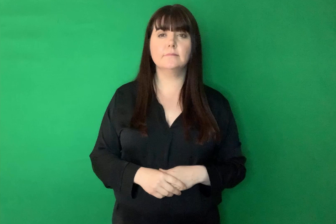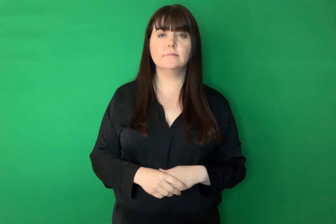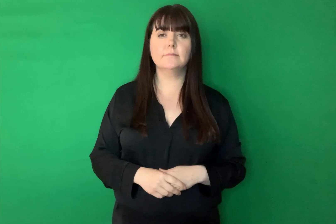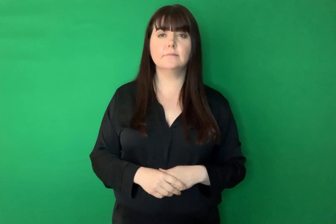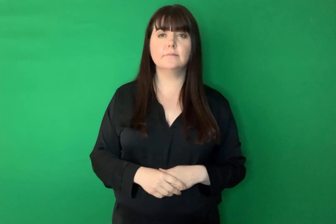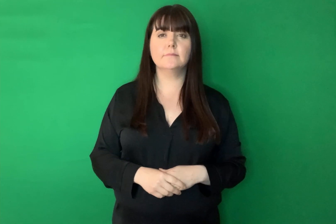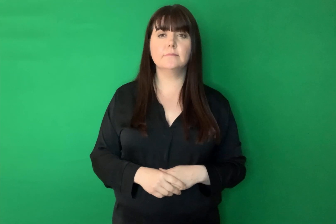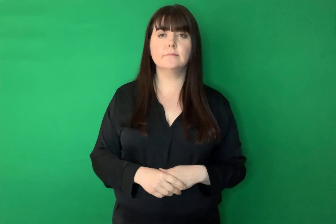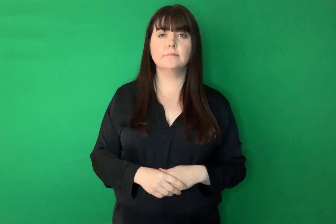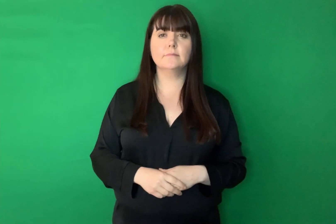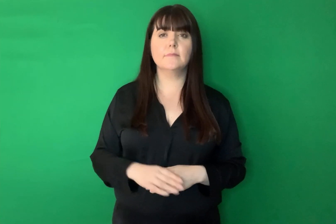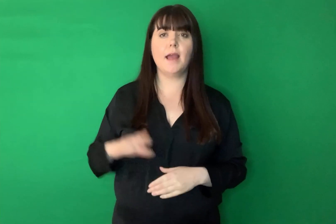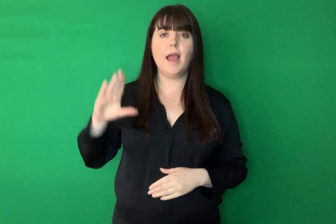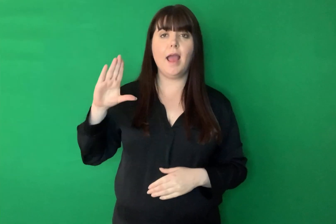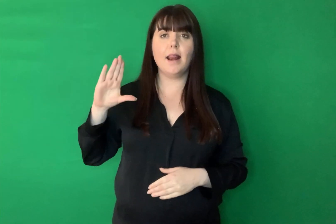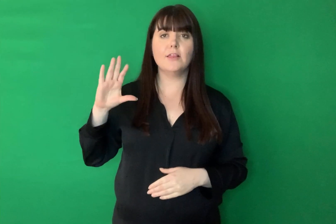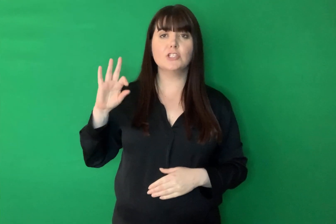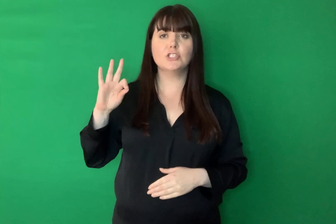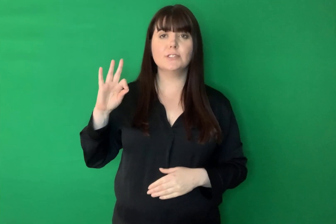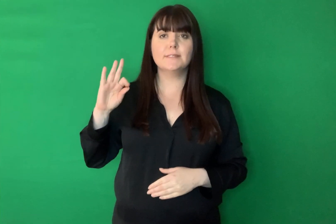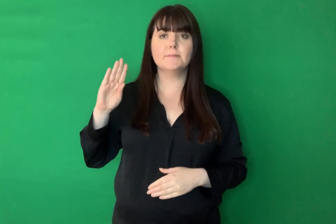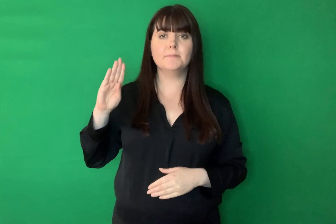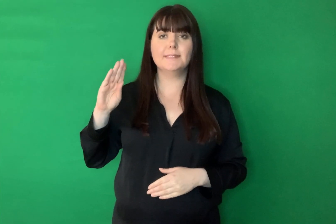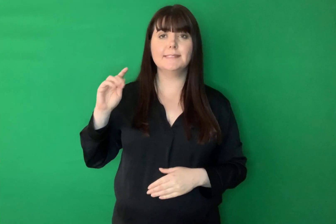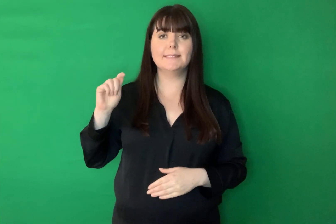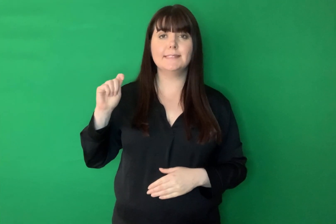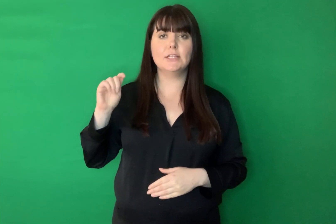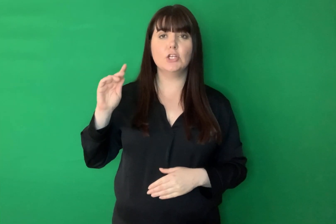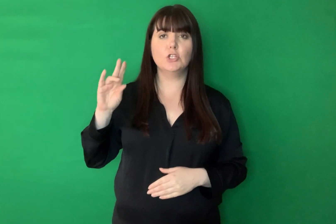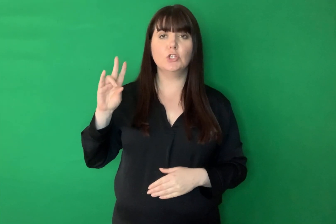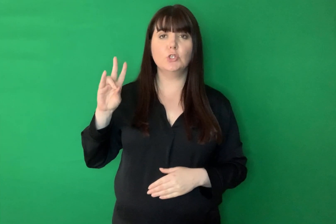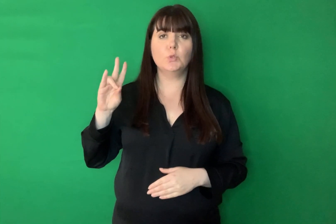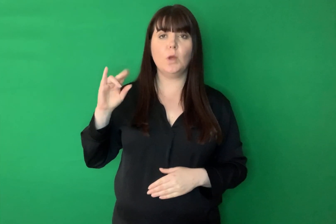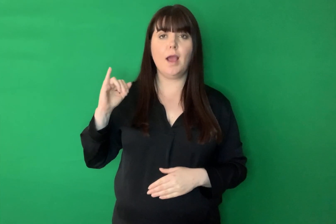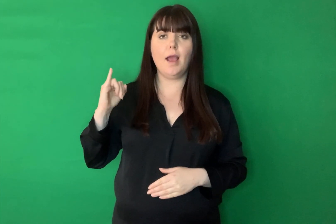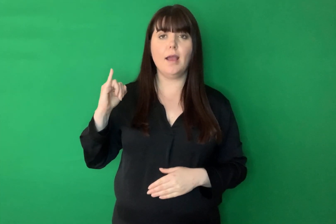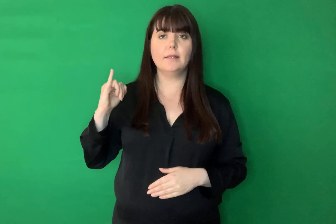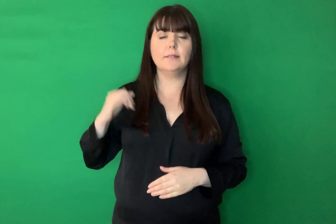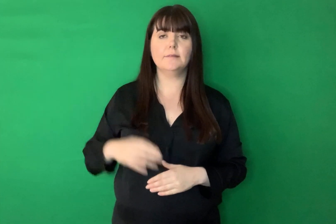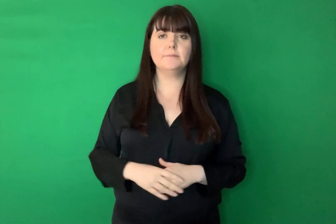LGBTQI